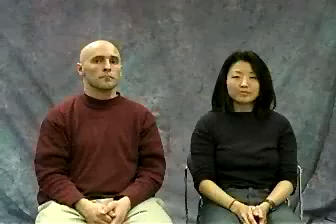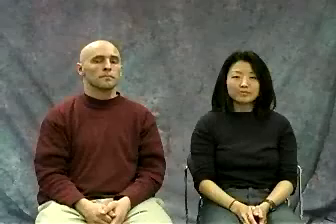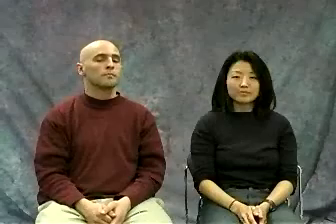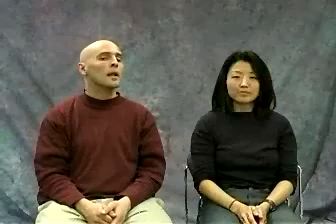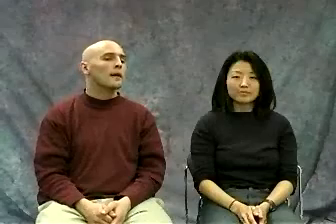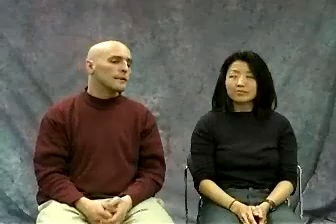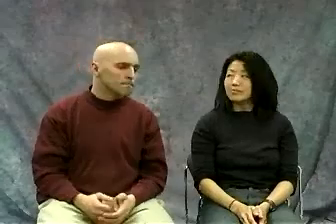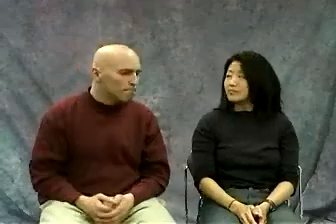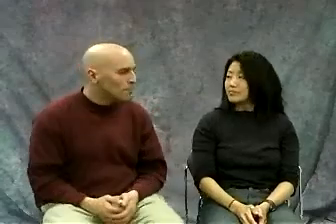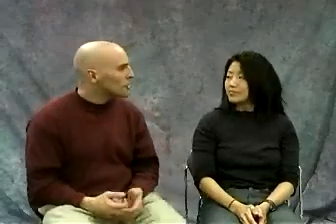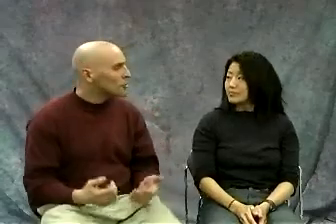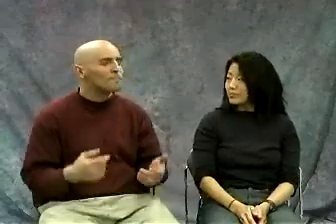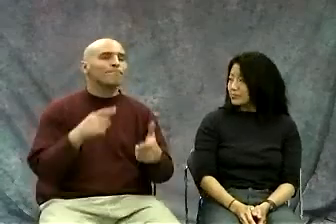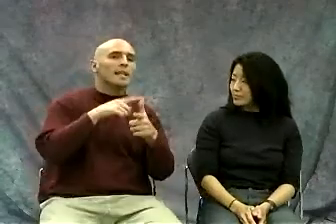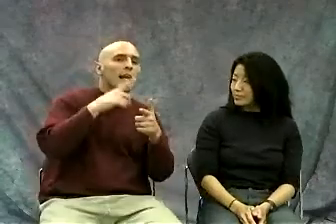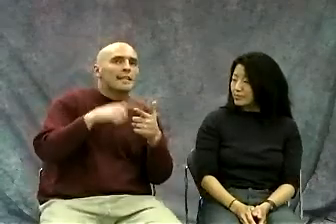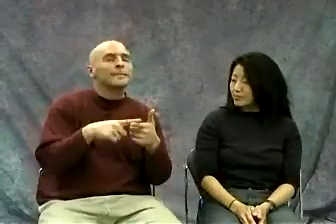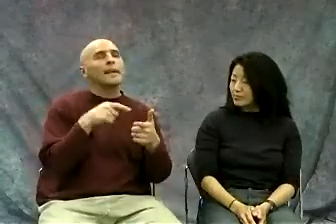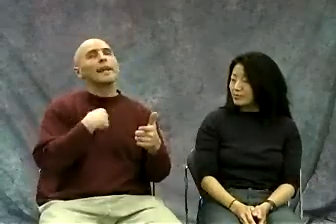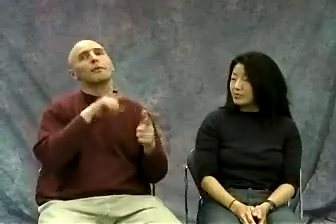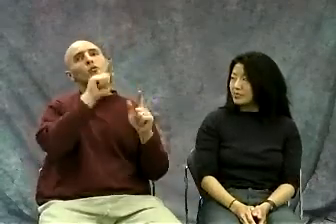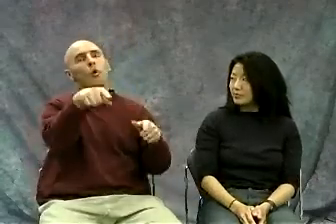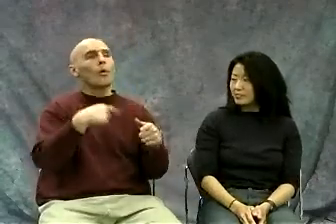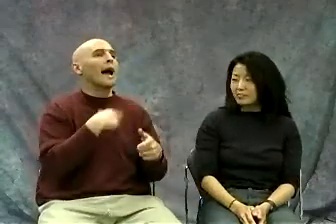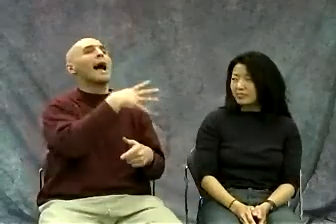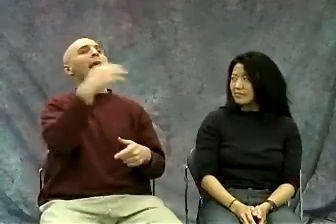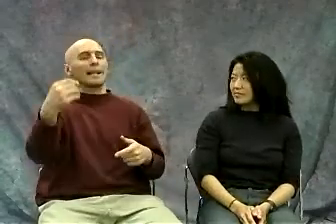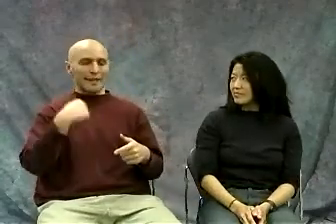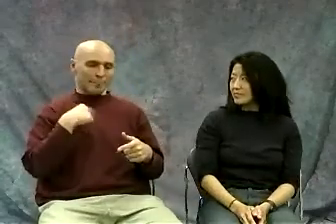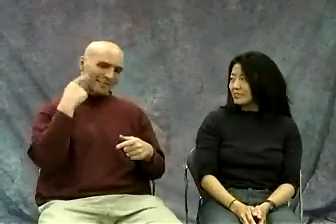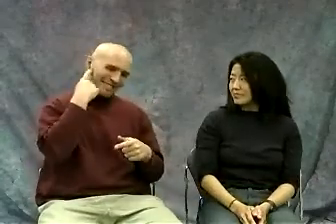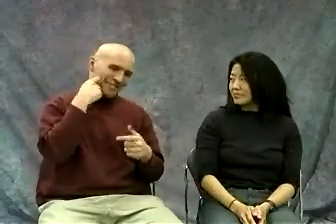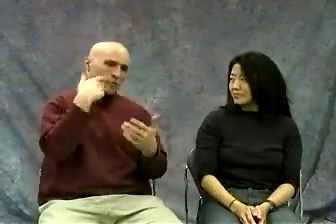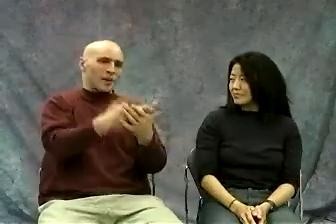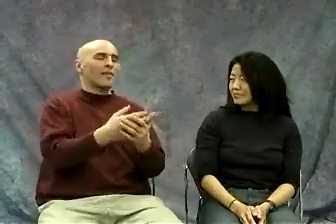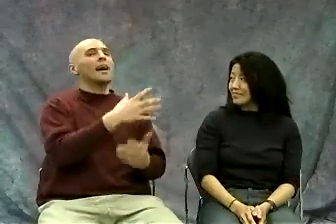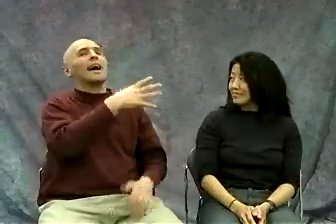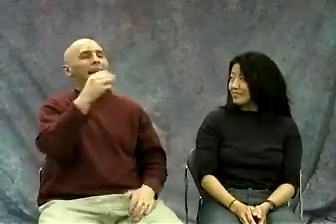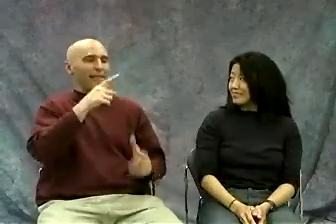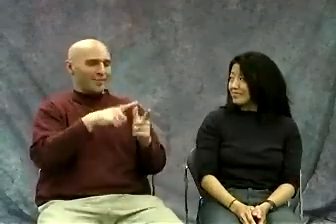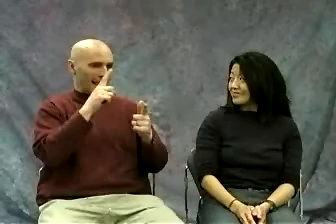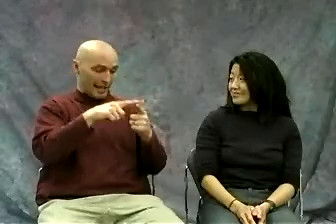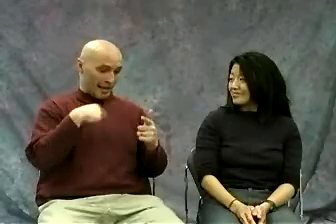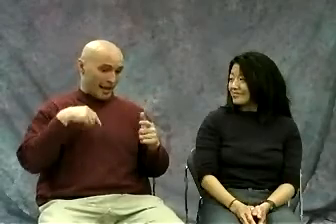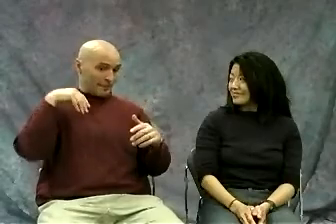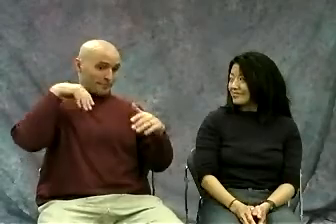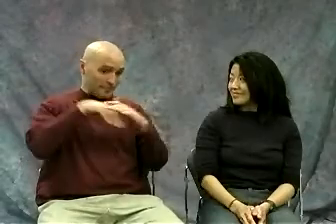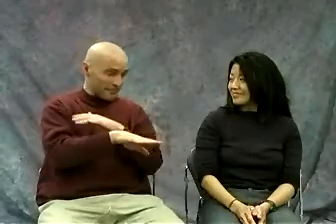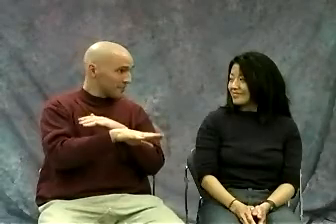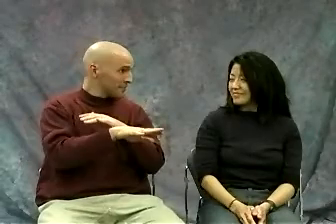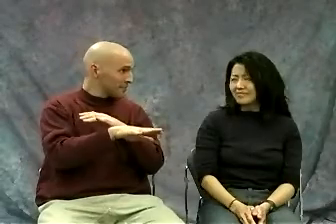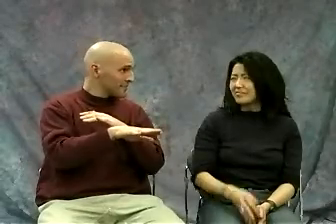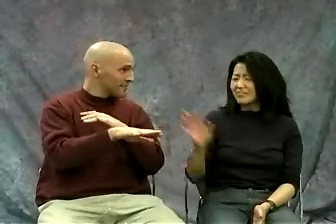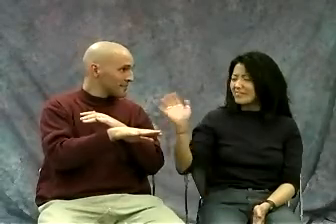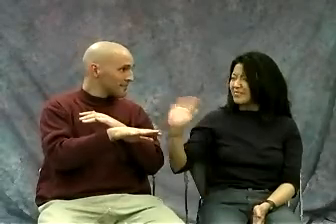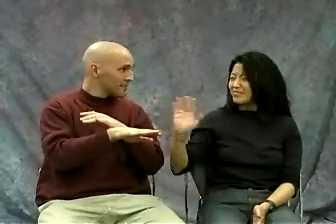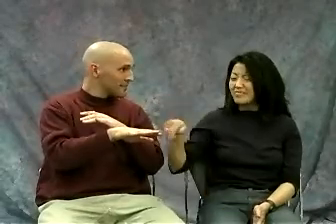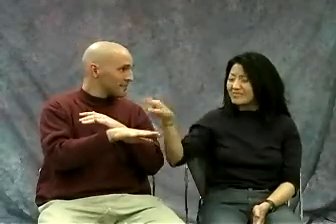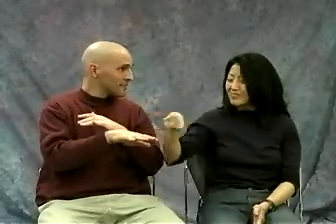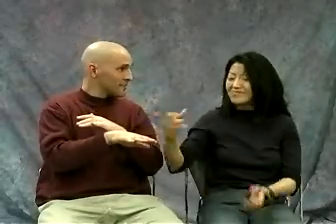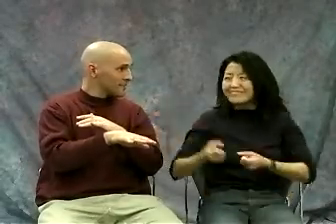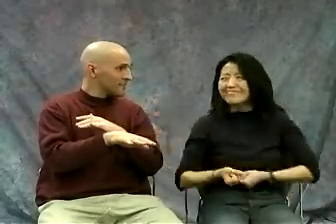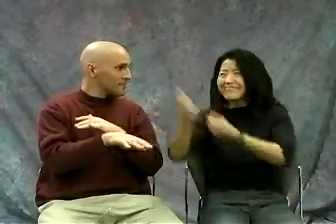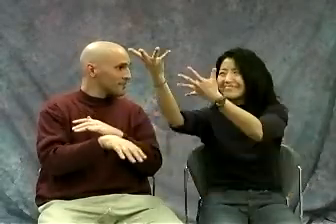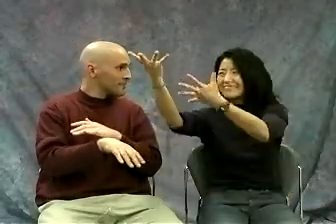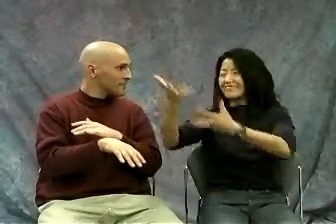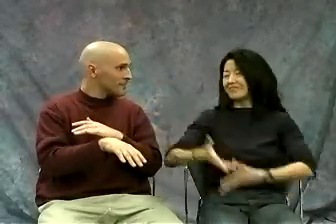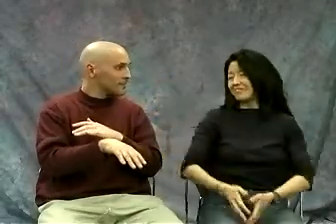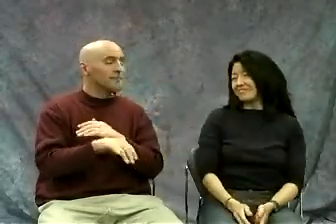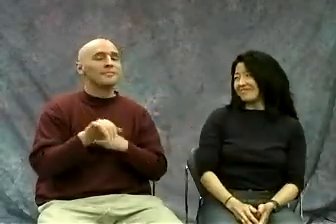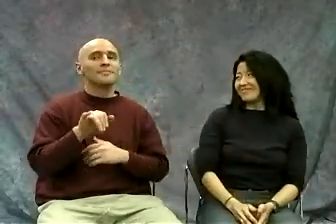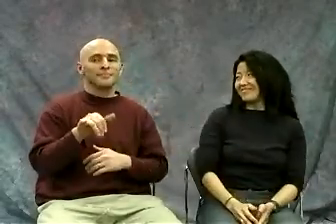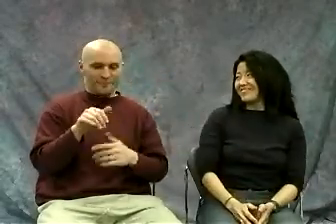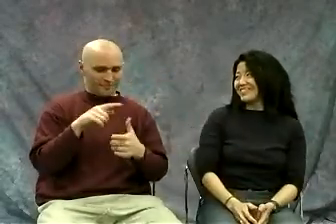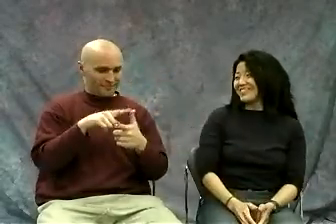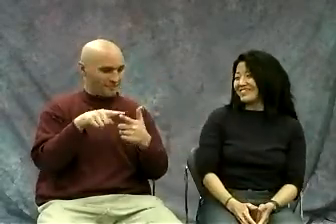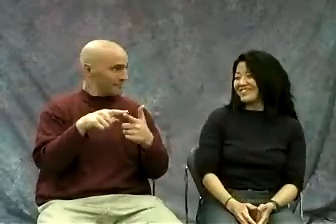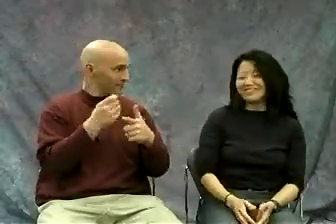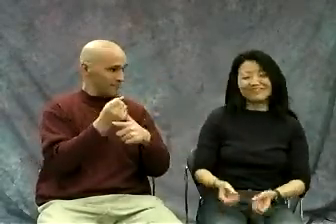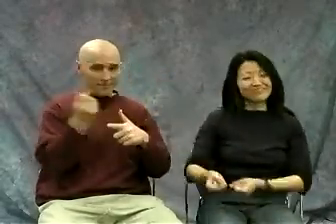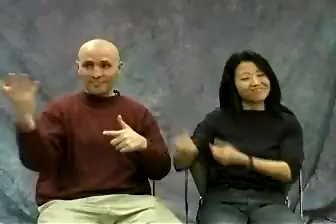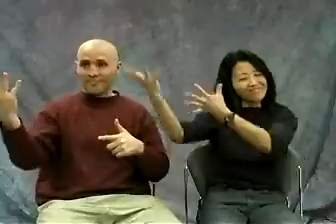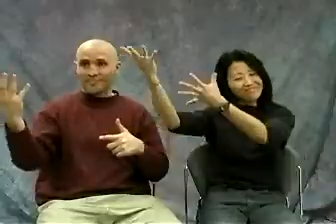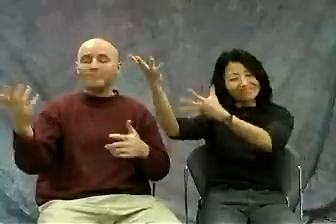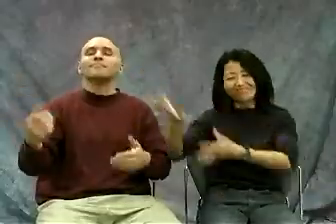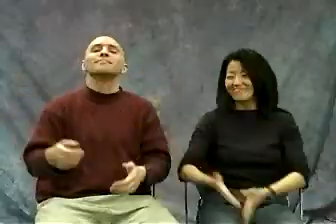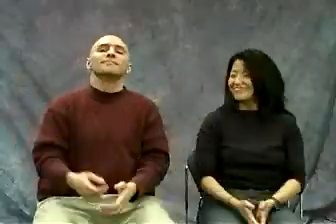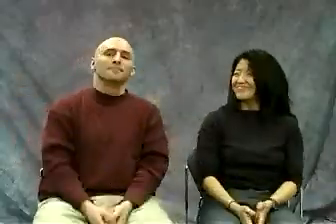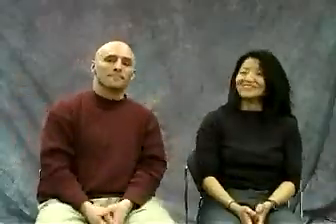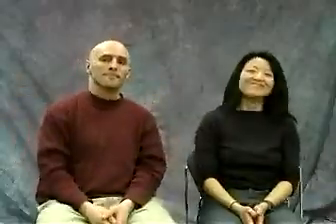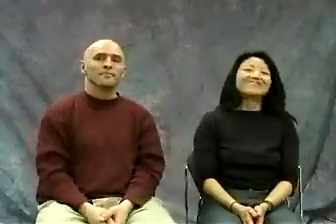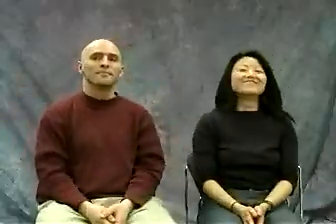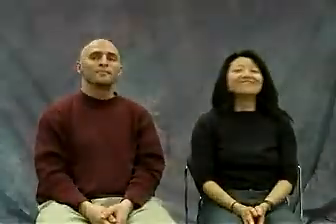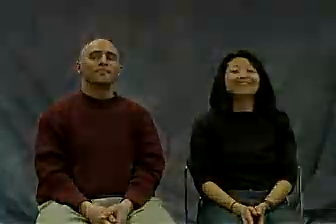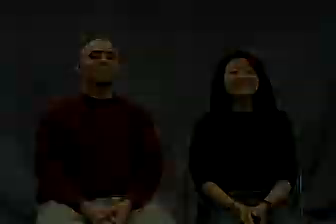andthen